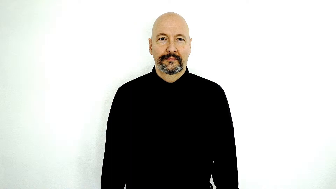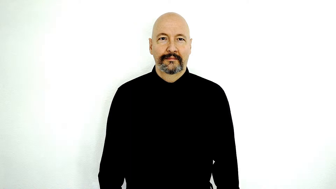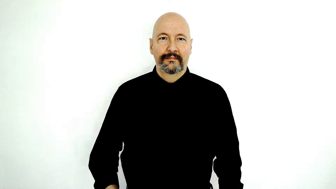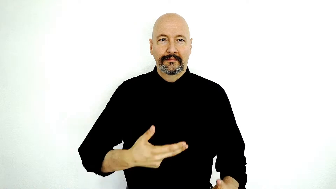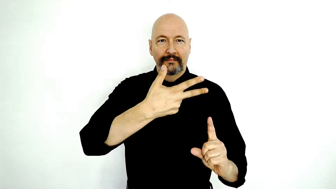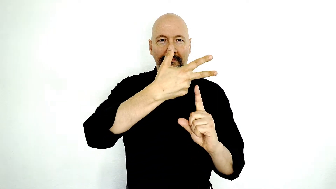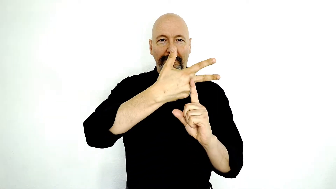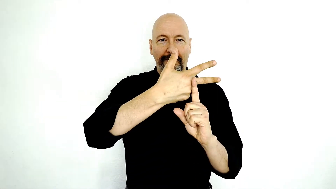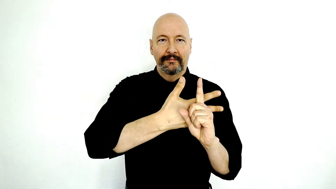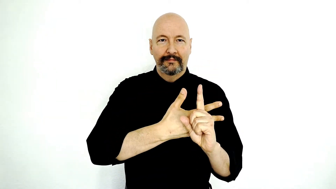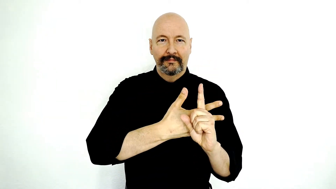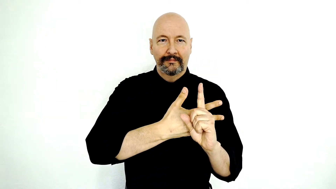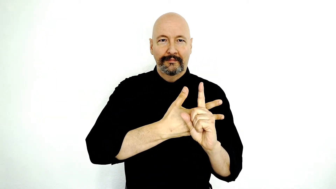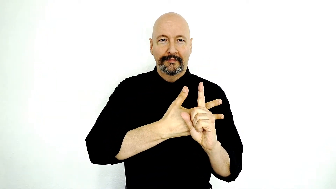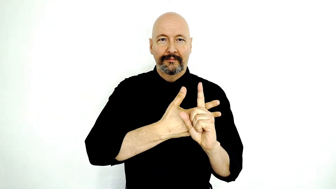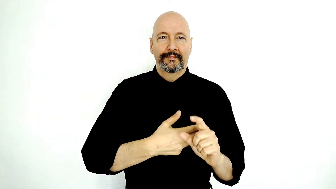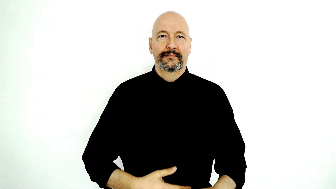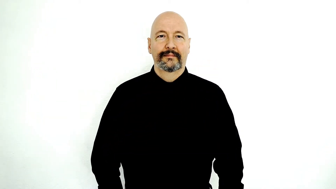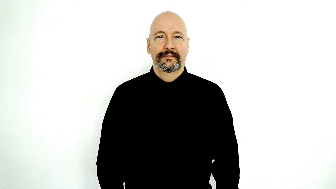trimester-[3-MONTH]